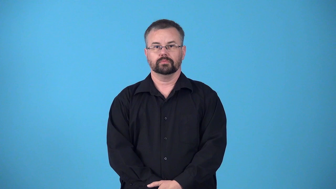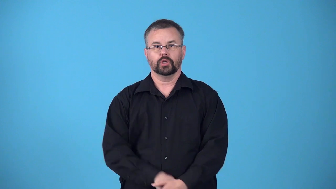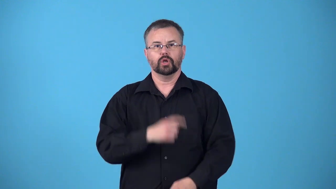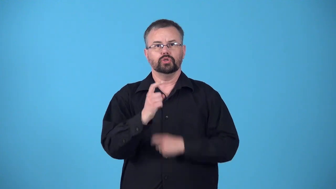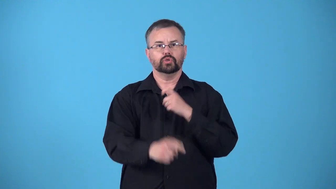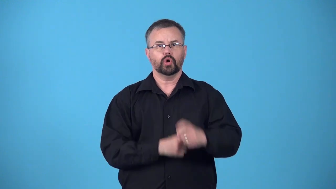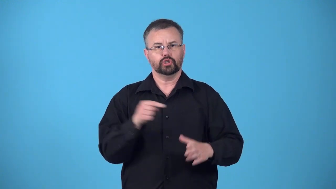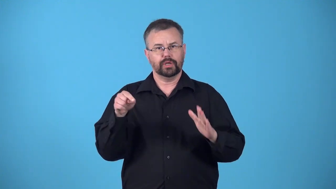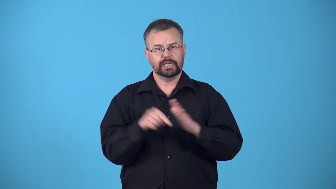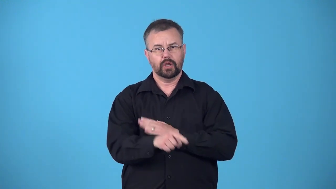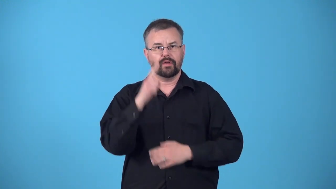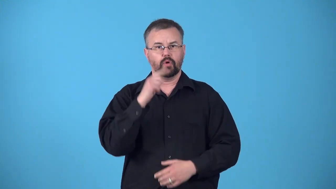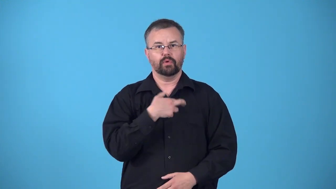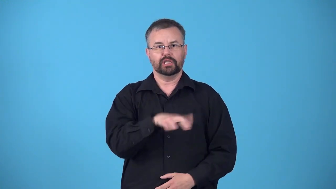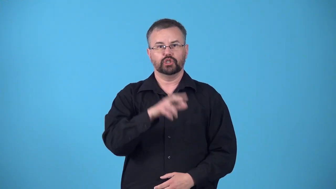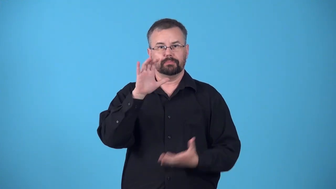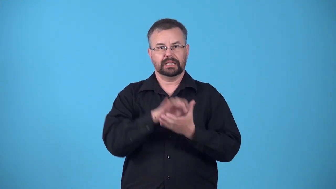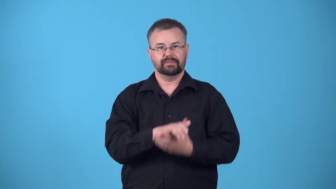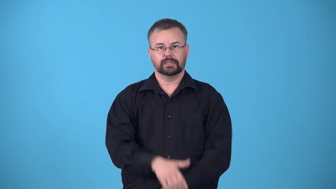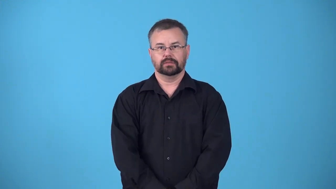martyred